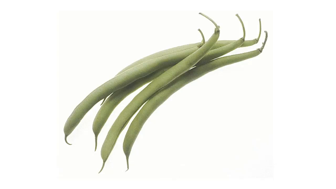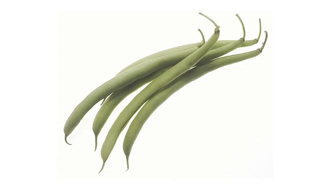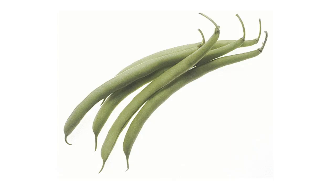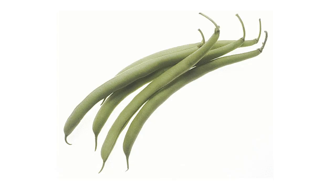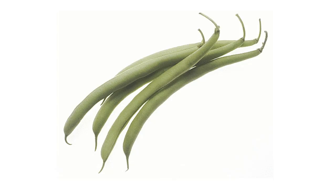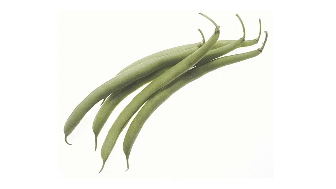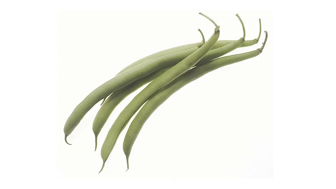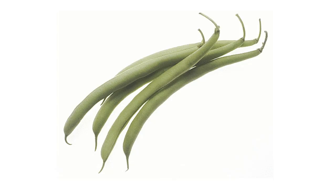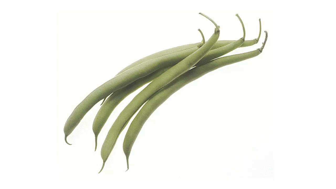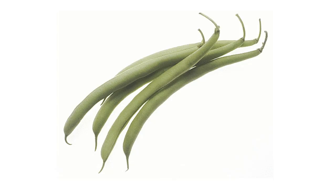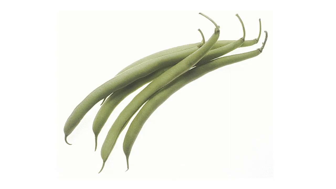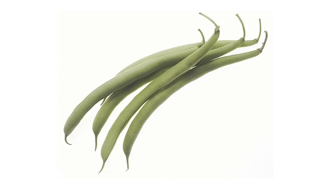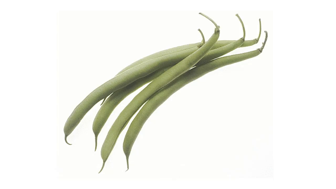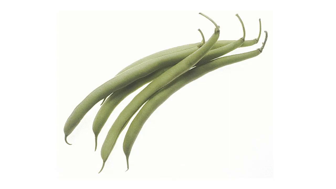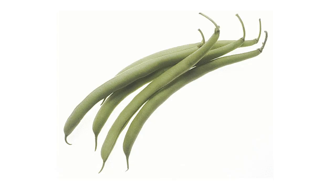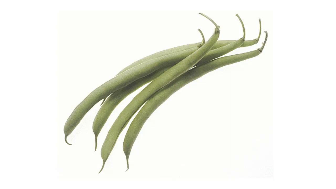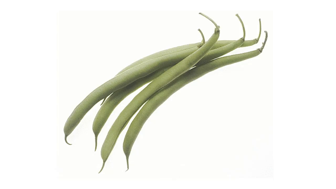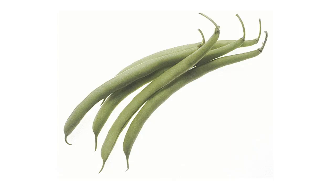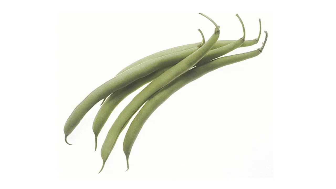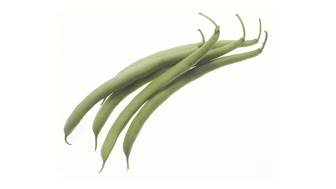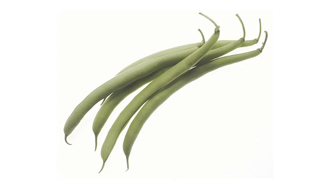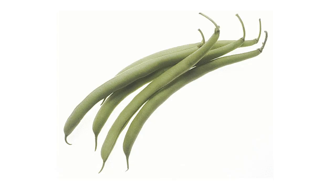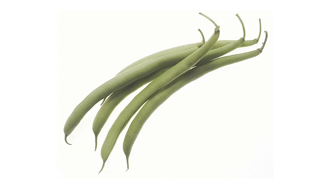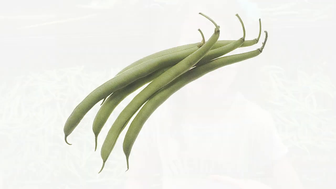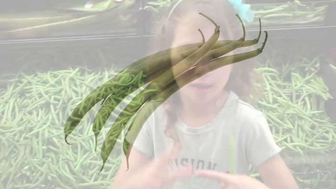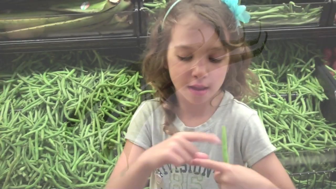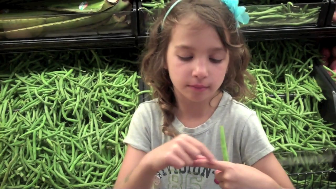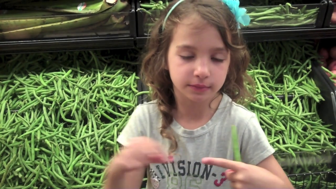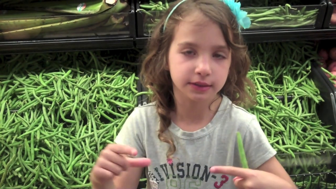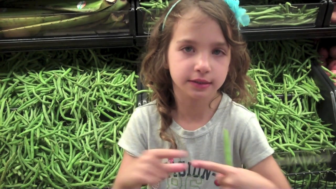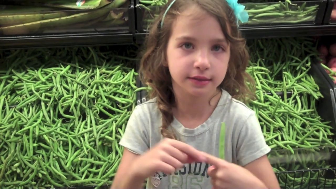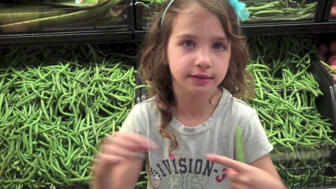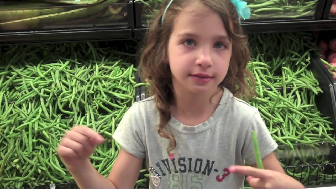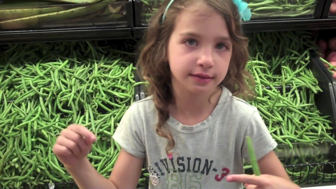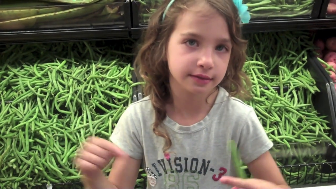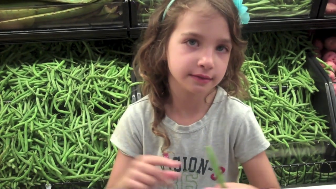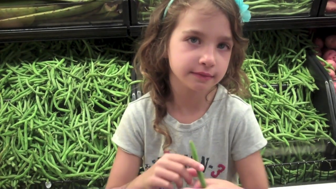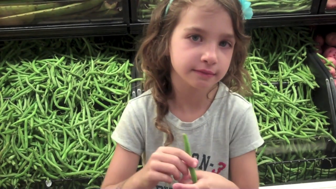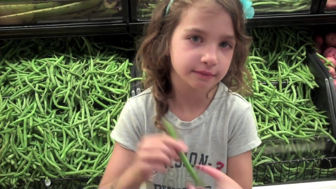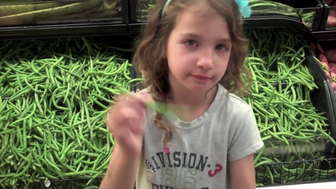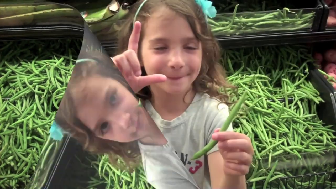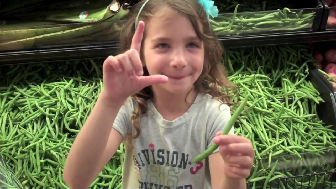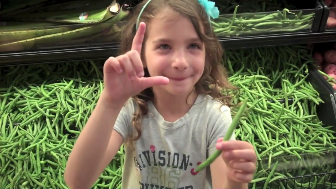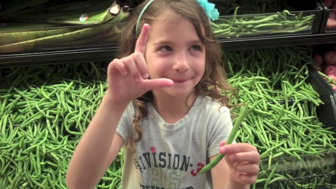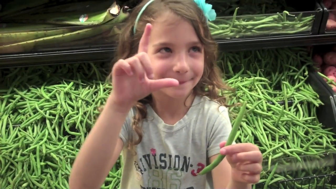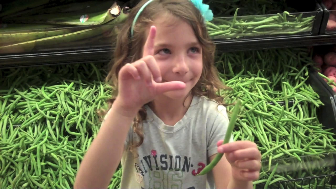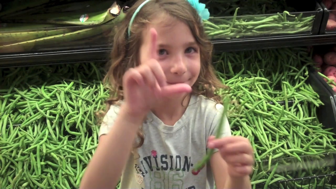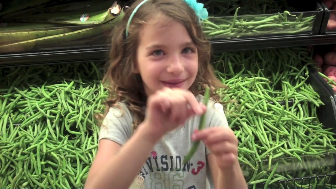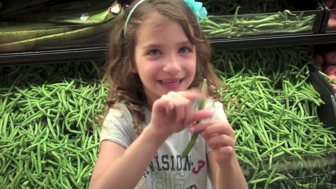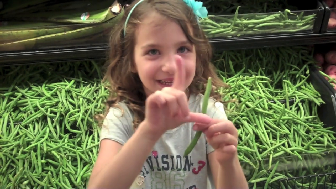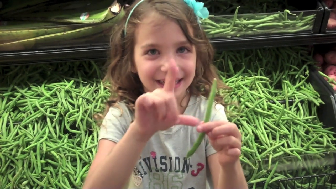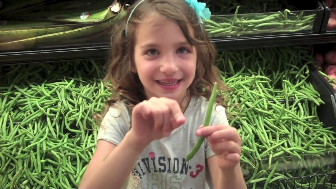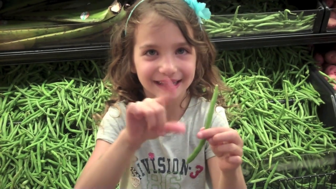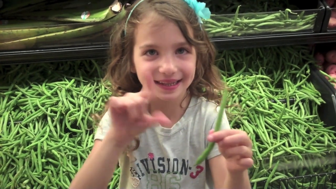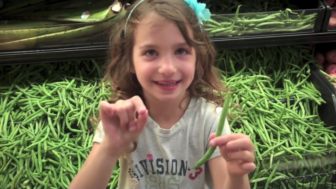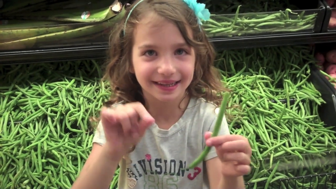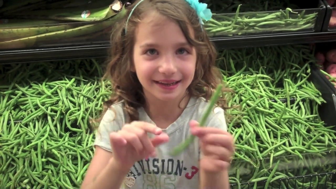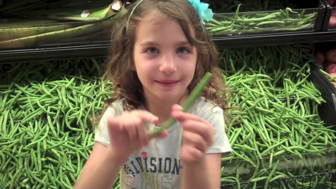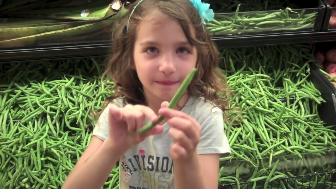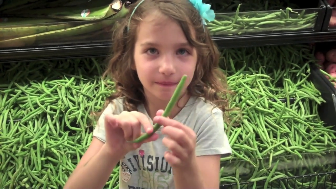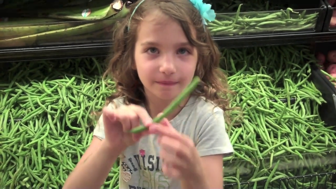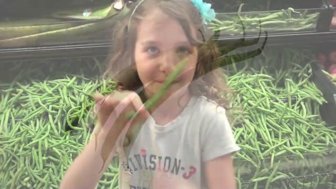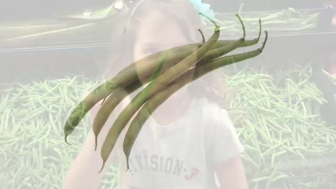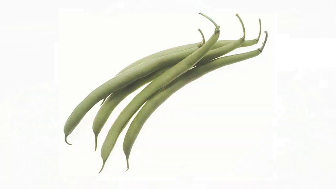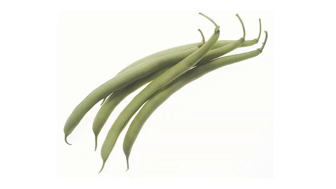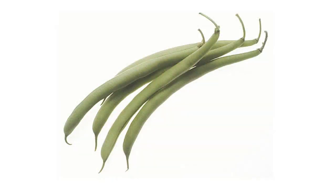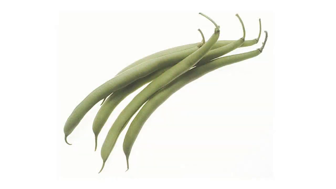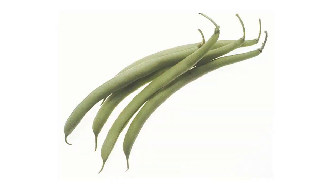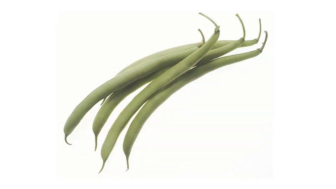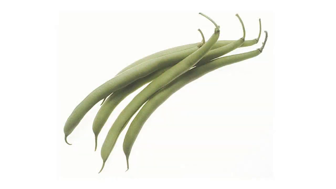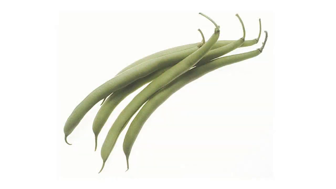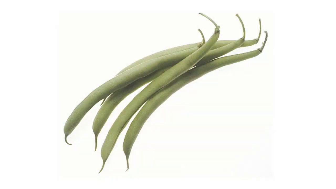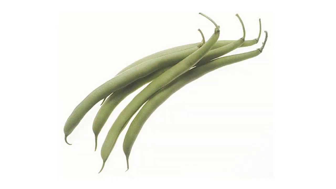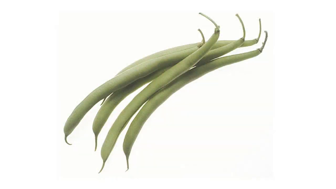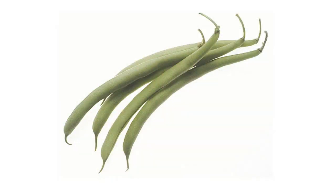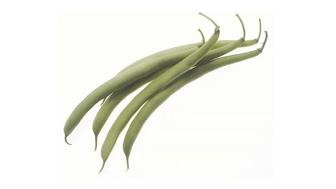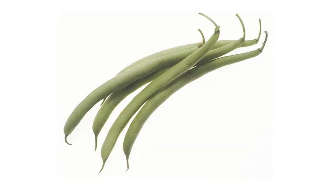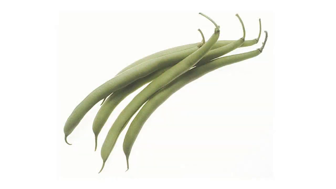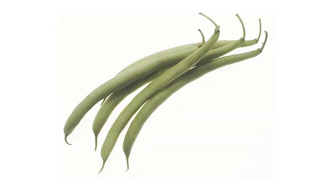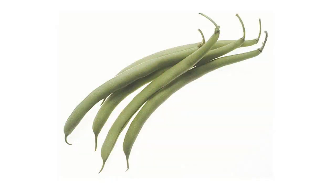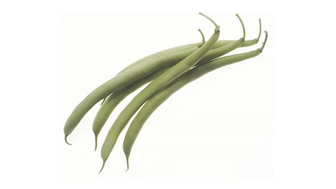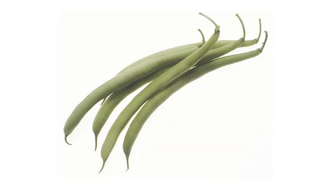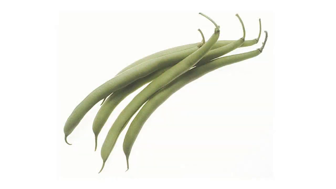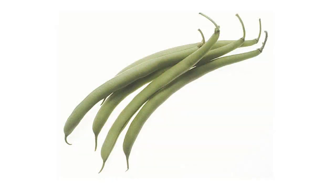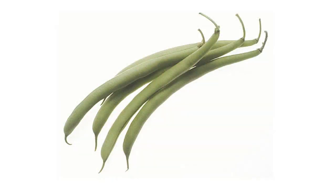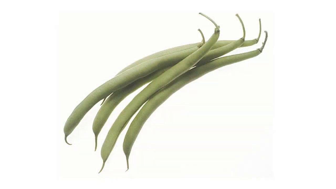STRING BEANS